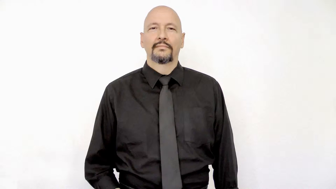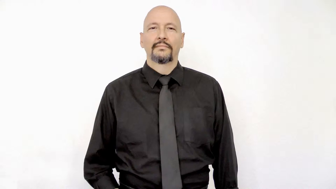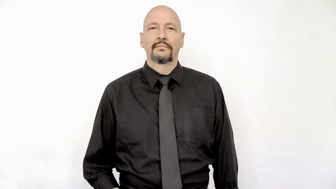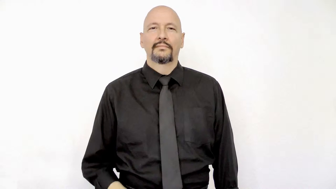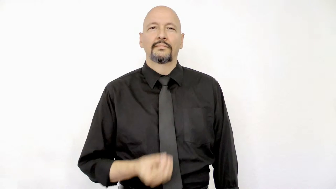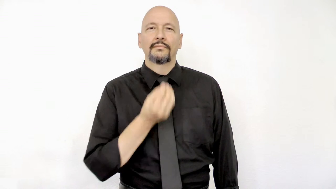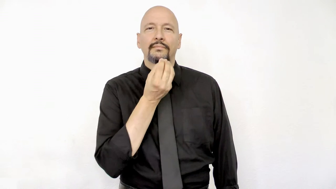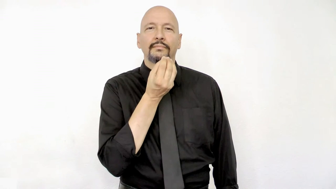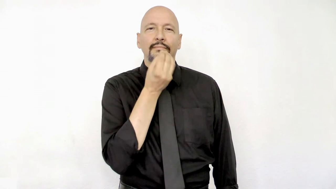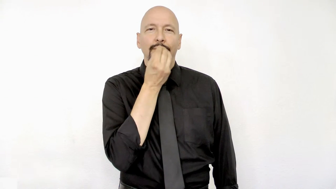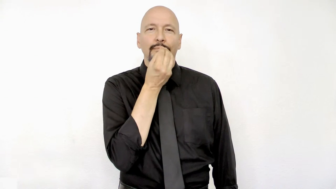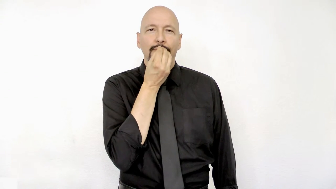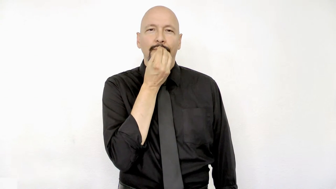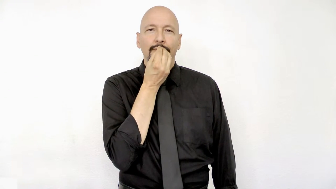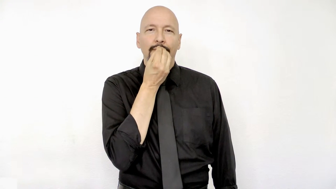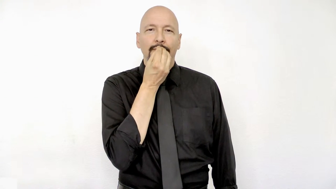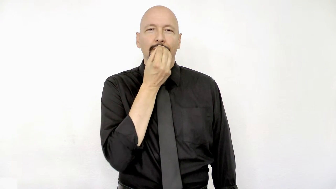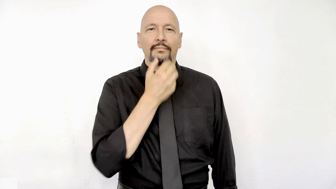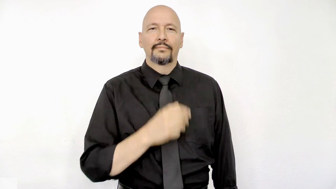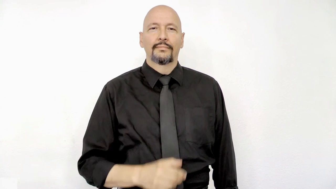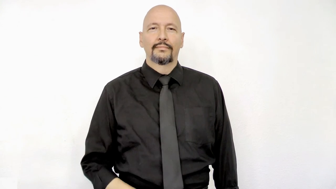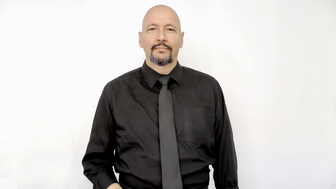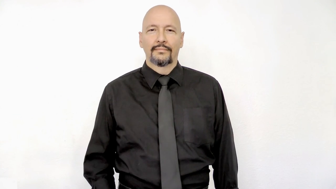grocery food